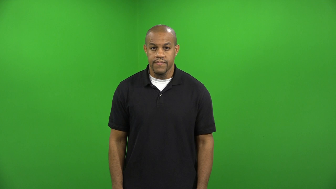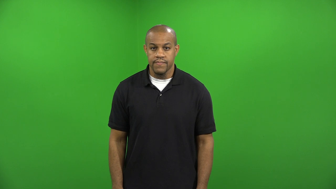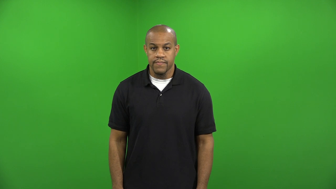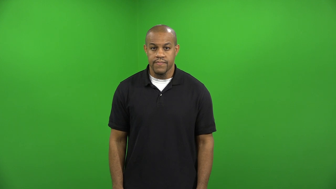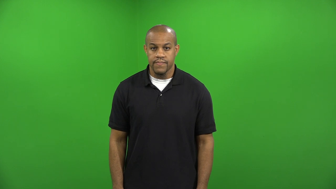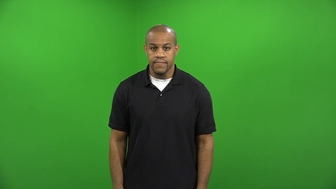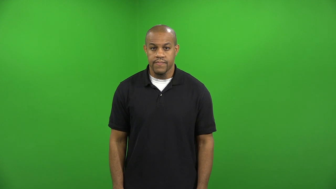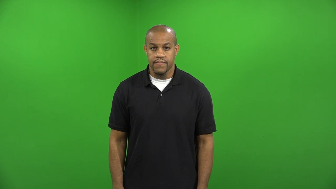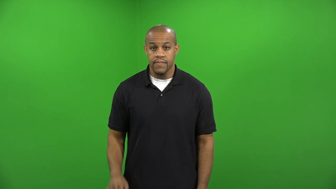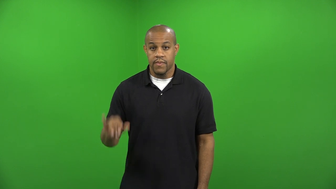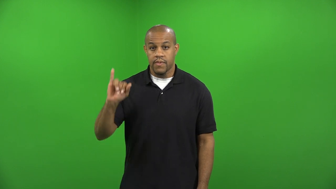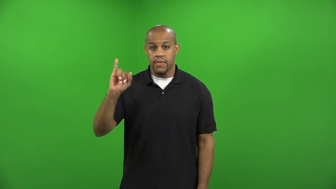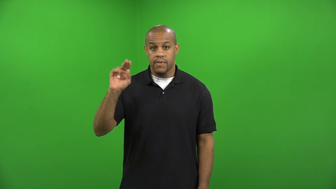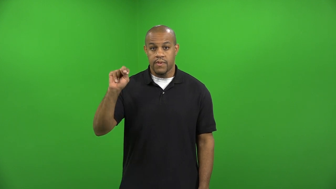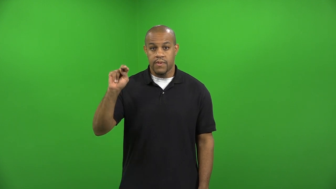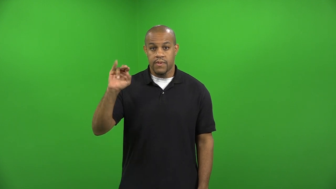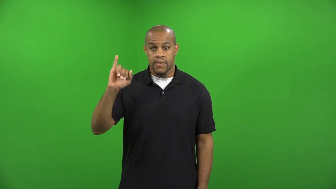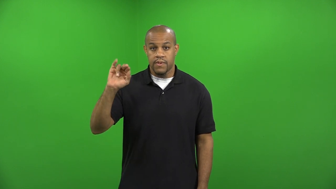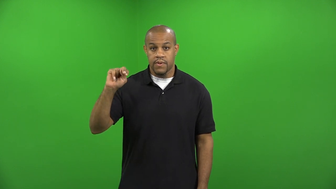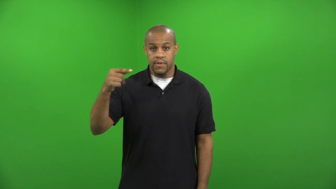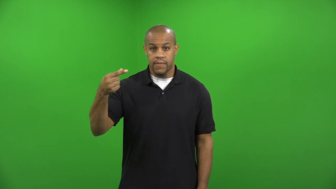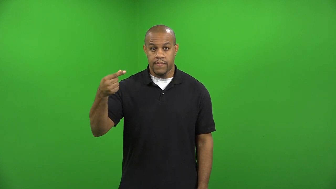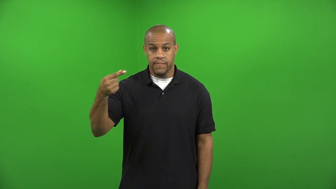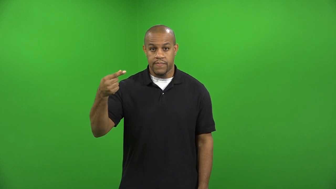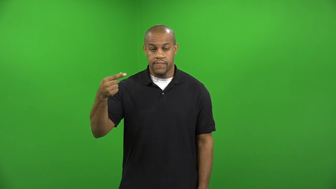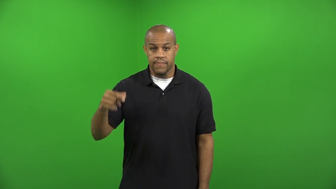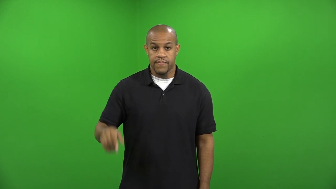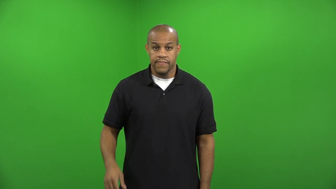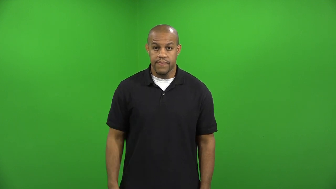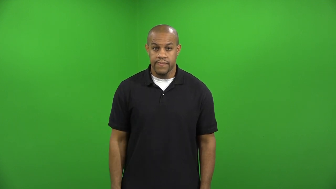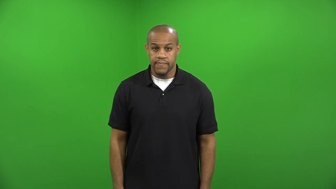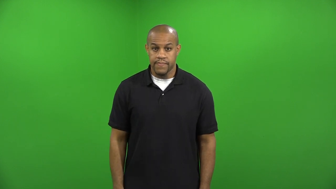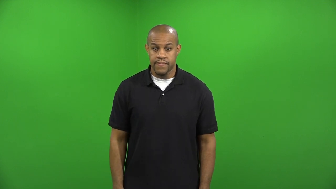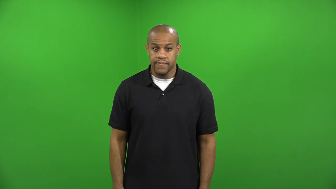Inning-baseball,softball